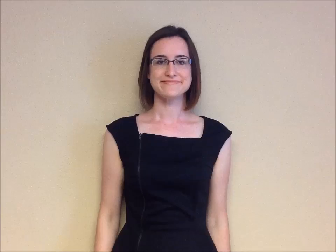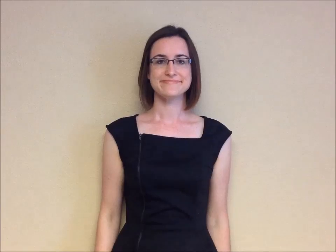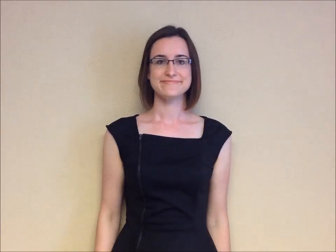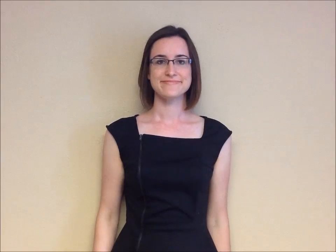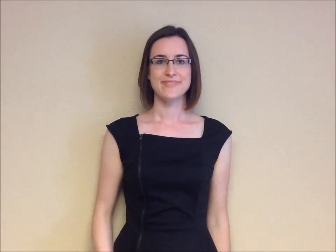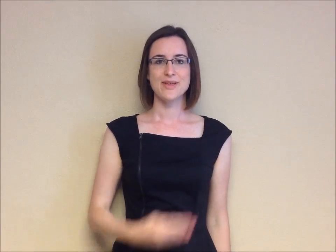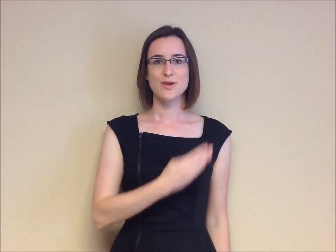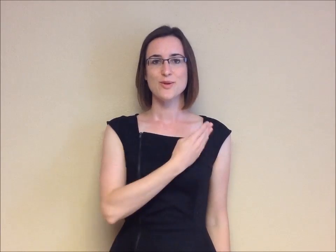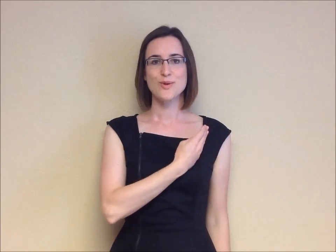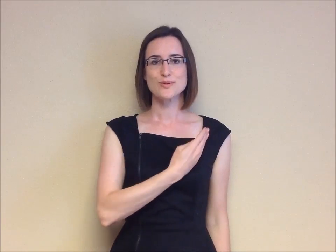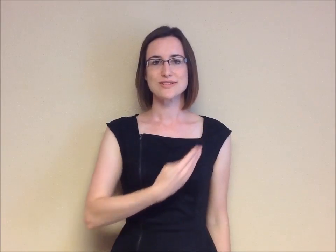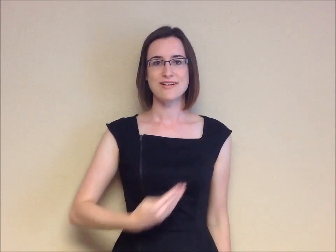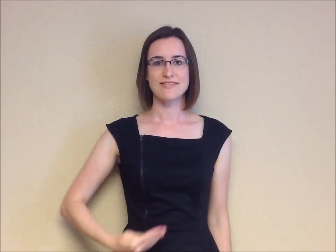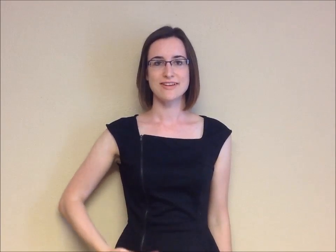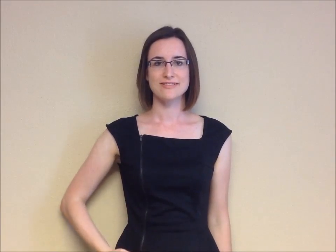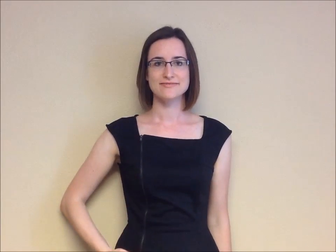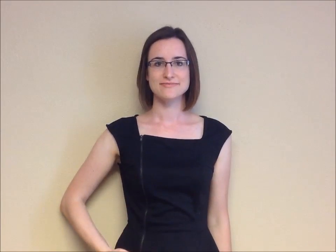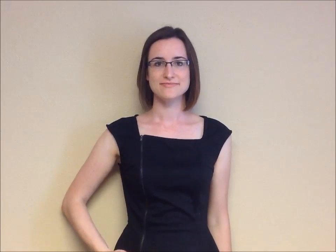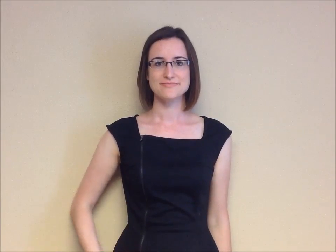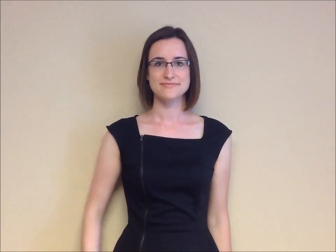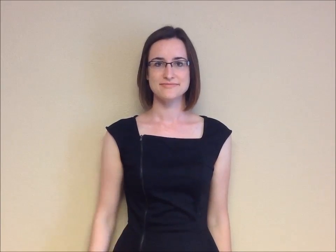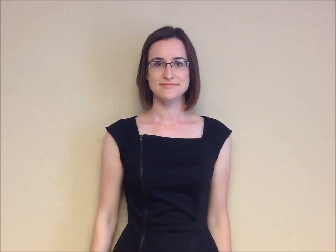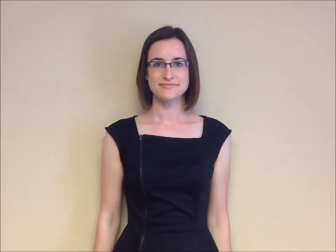Yugoslavia